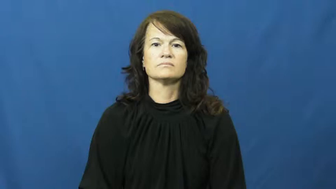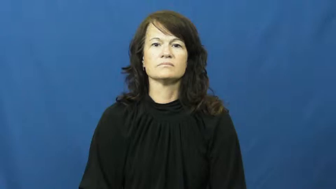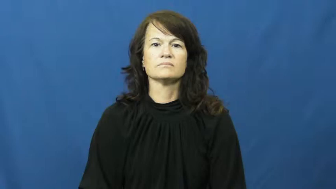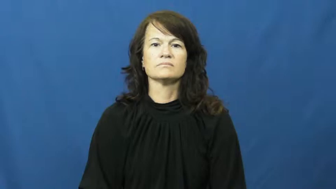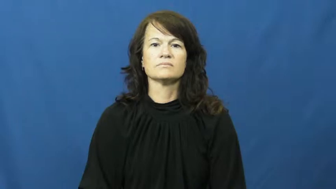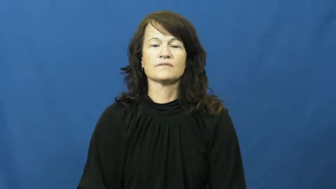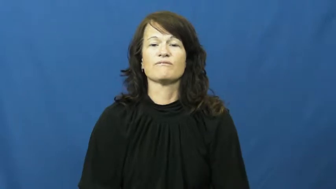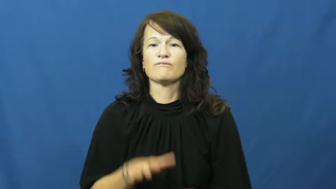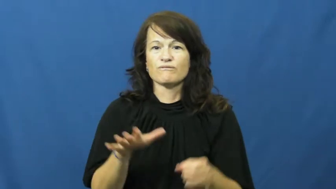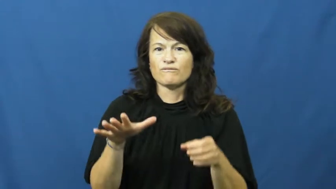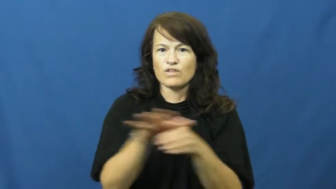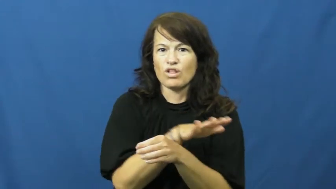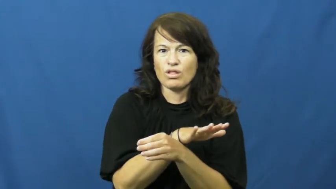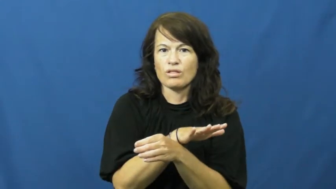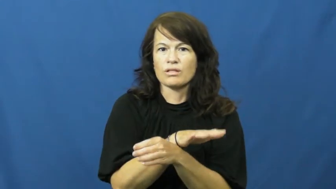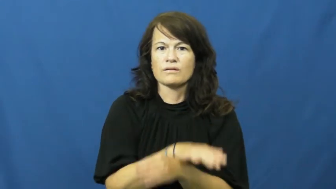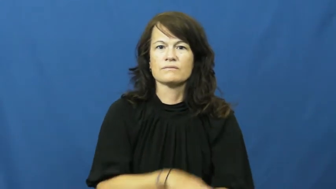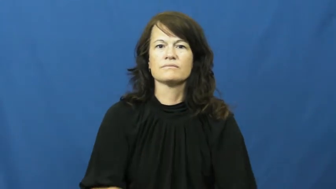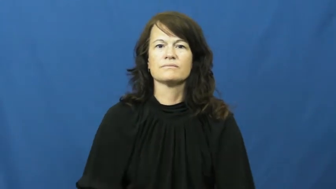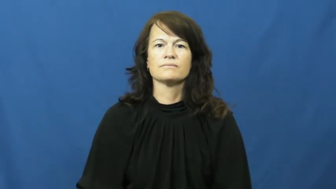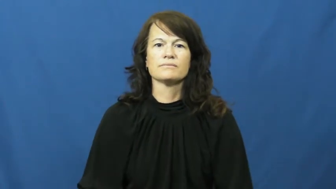full